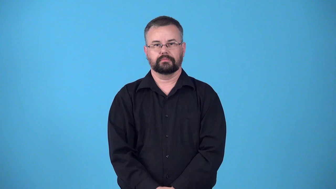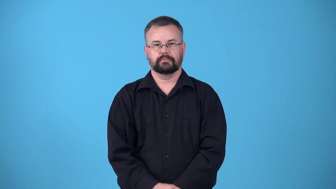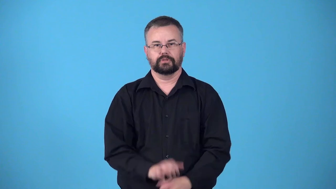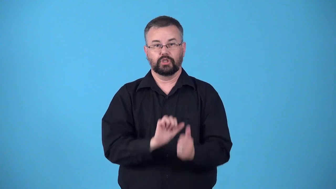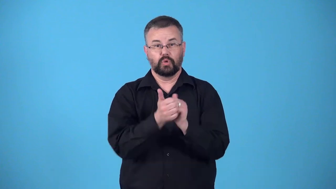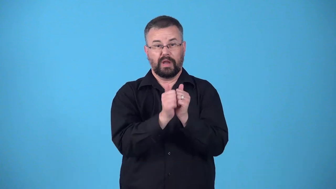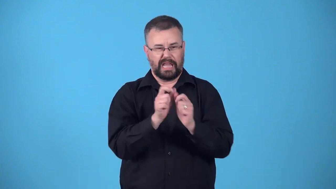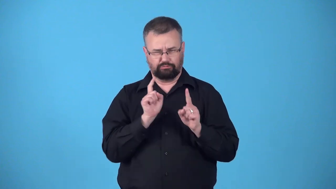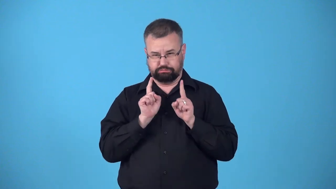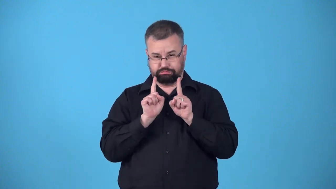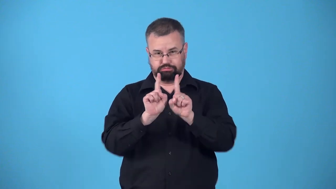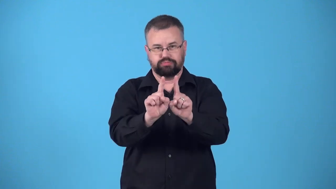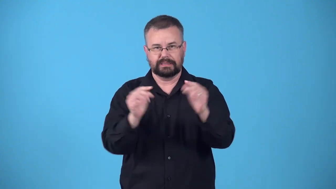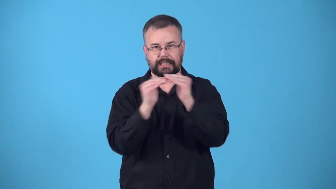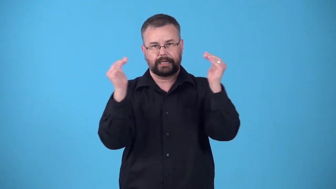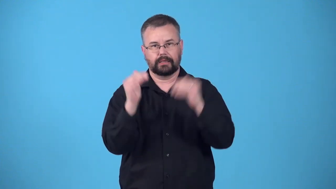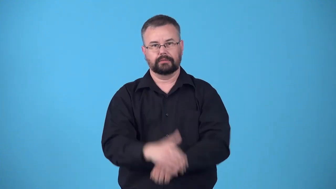dead heat